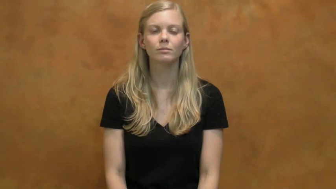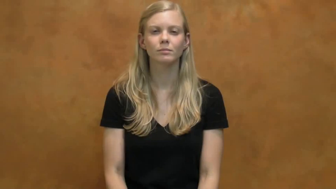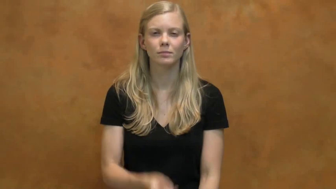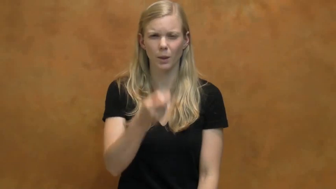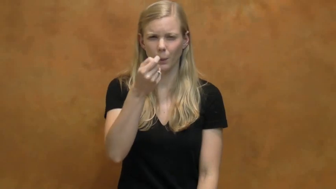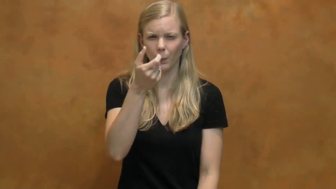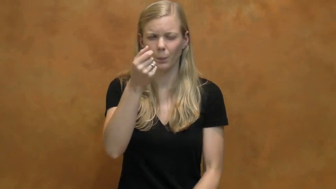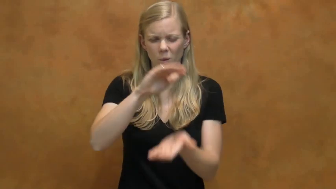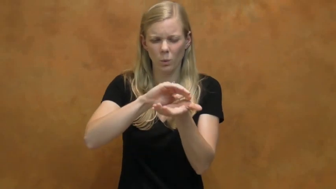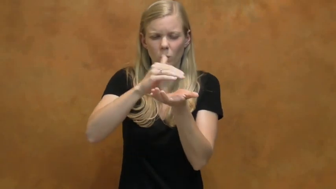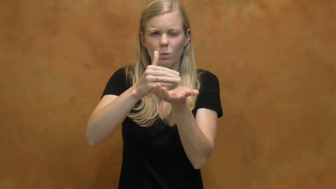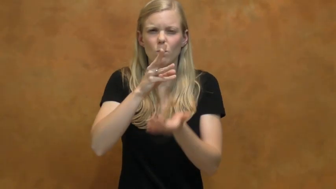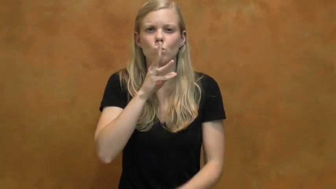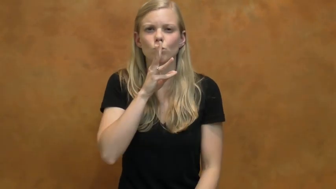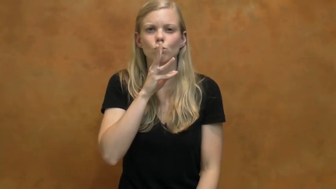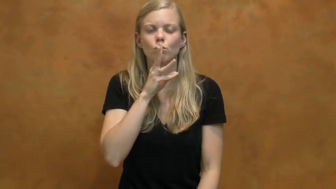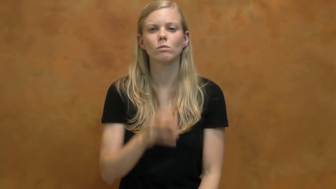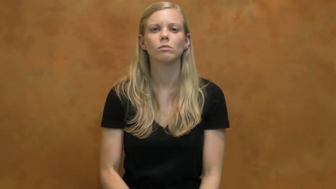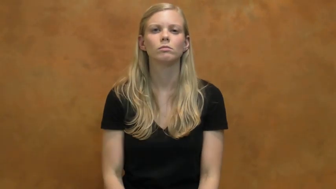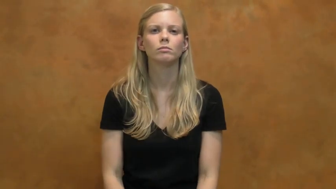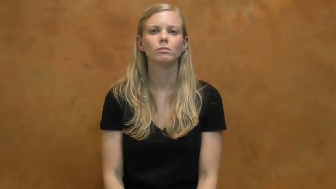moisture